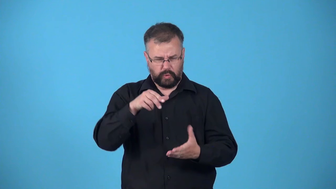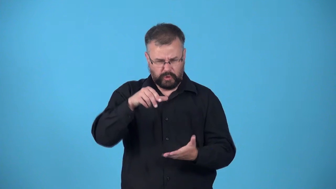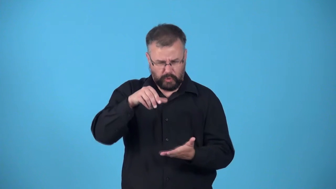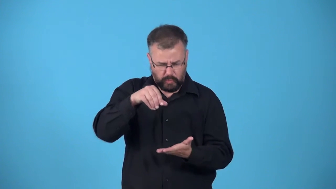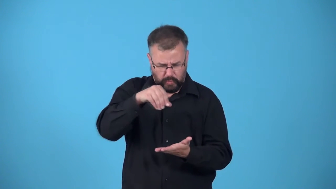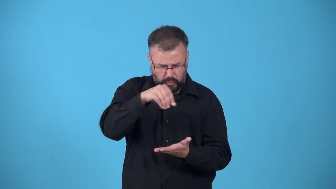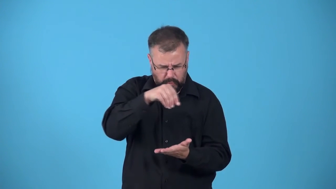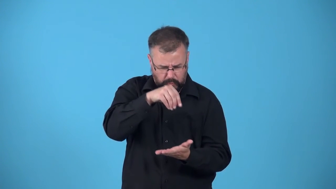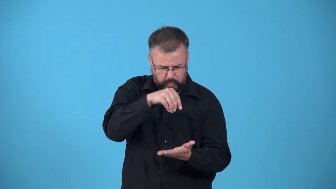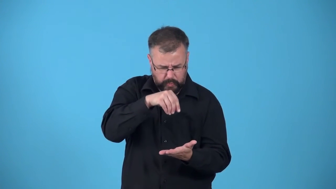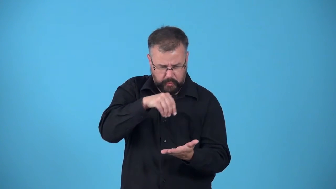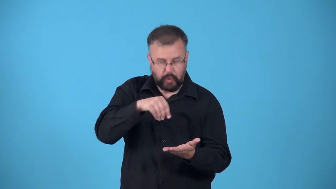piping-cake